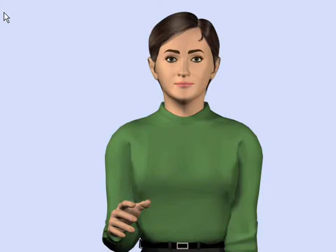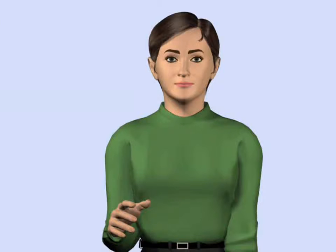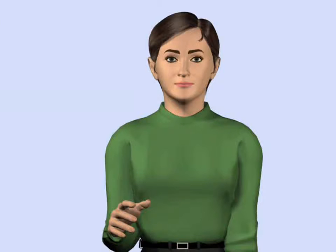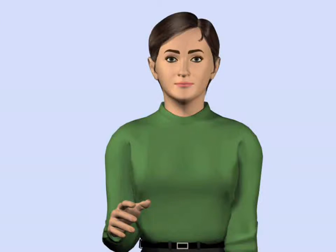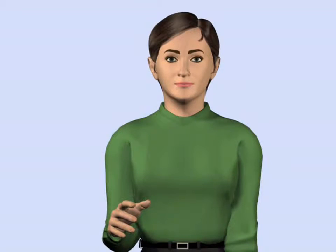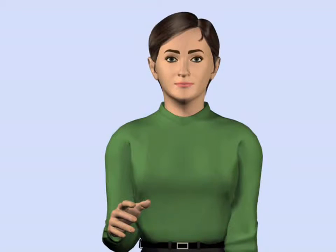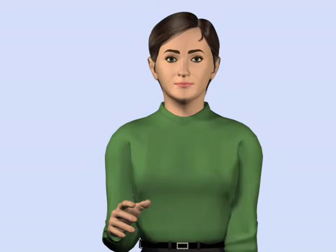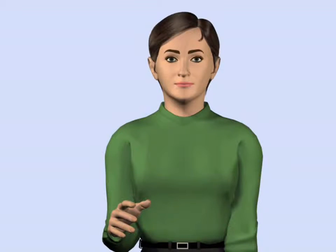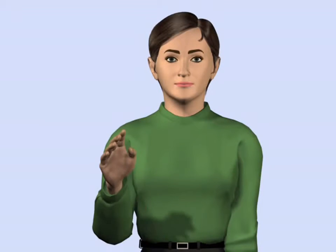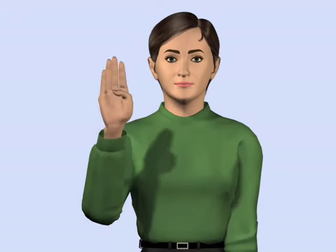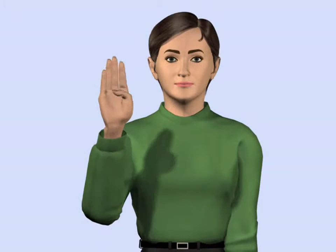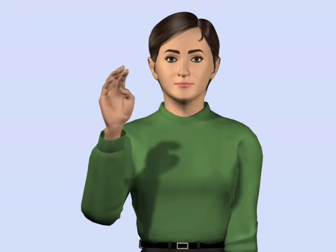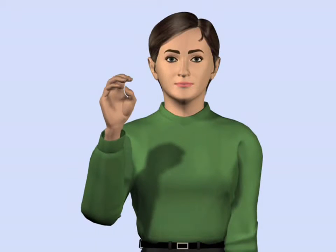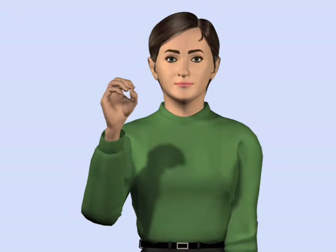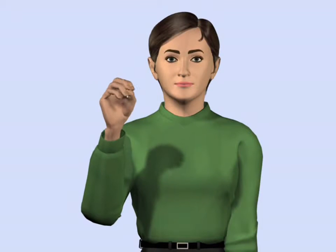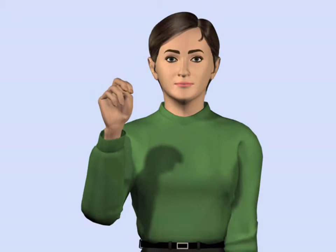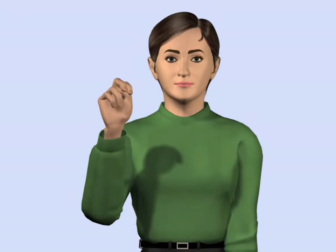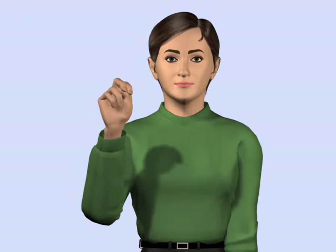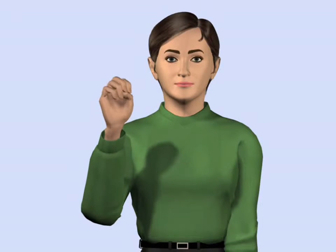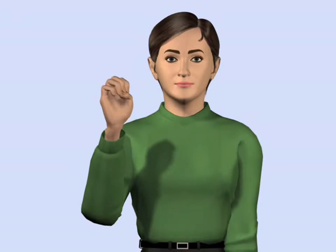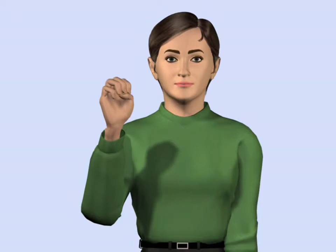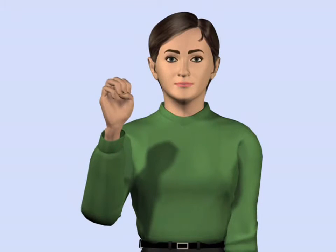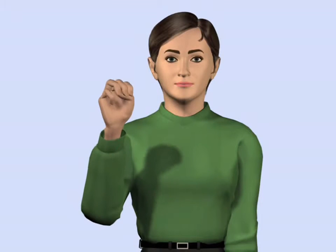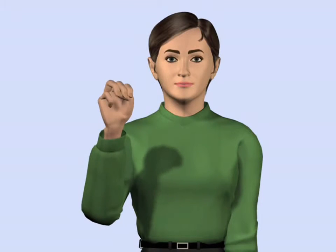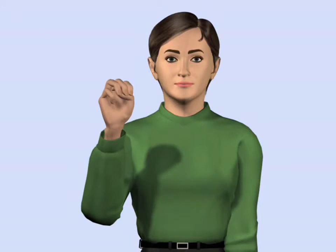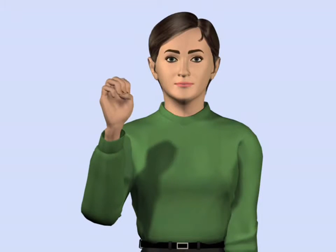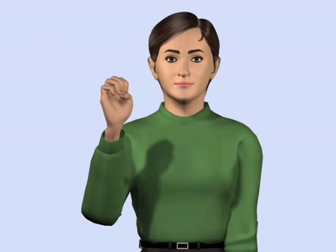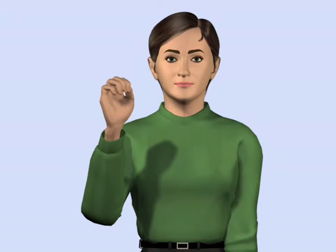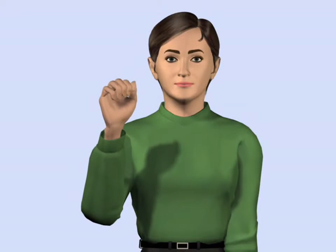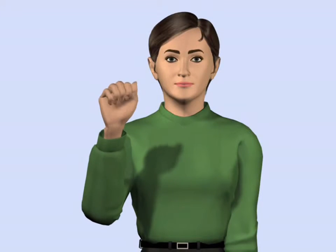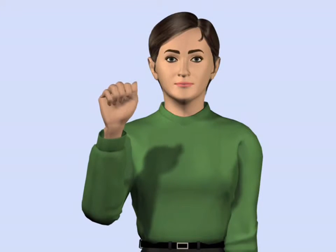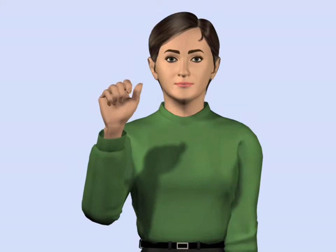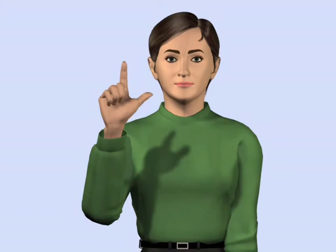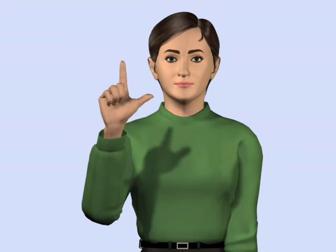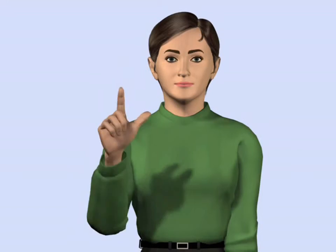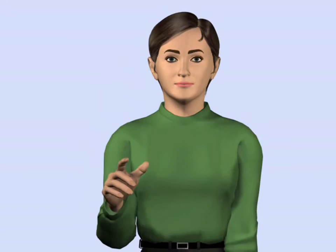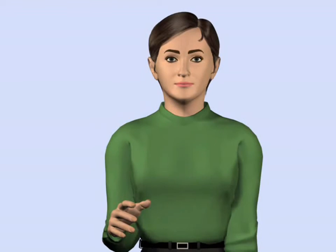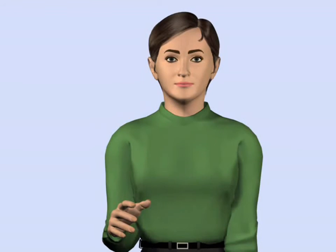bonemeal